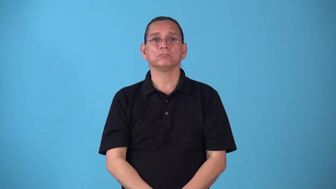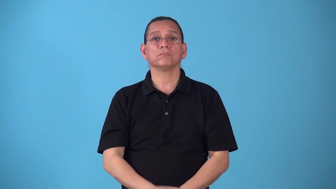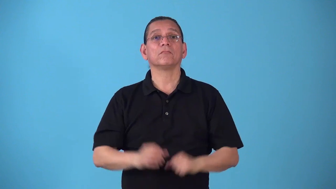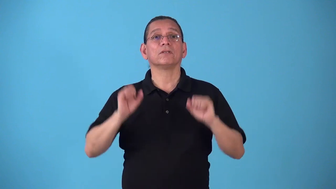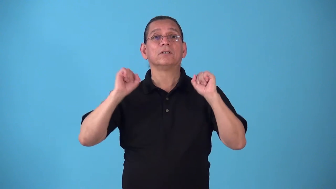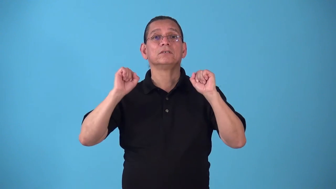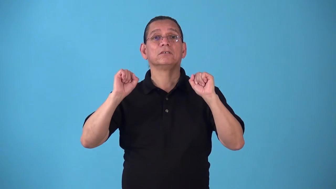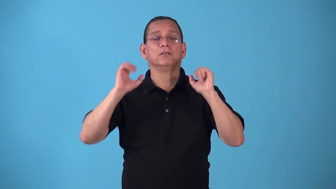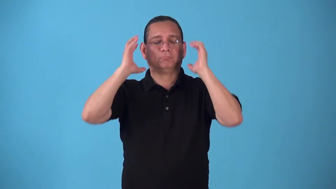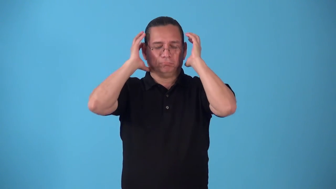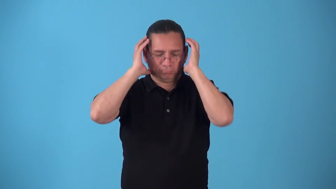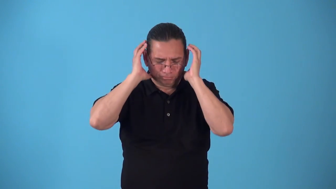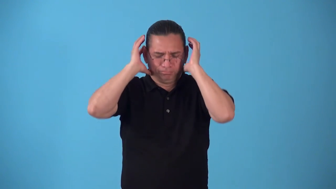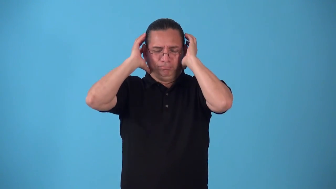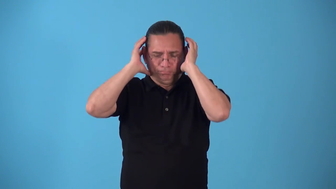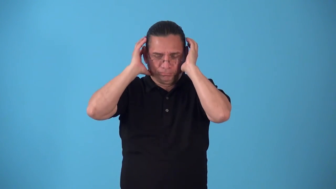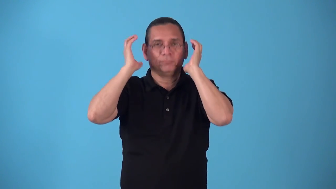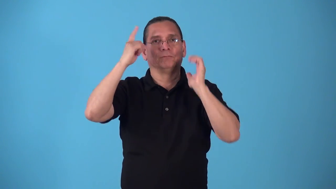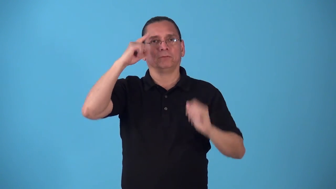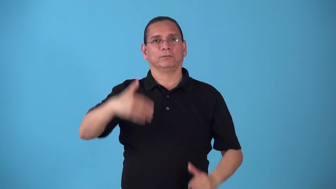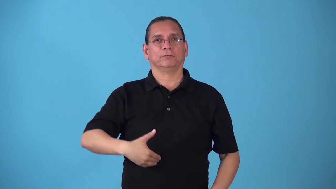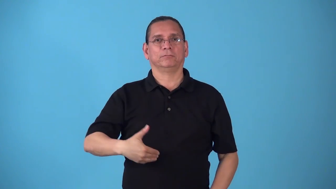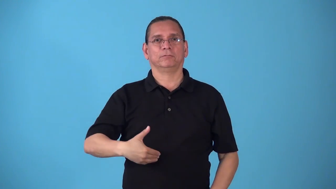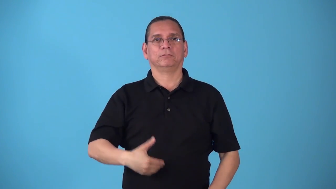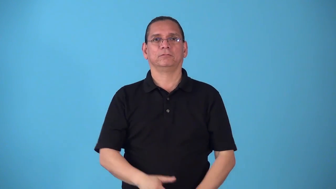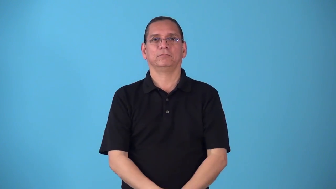situp,crunch-exercise